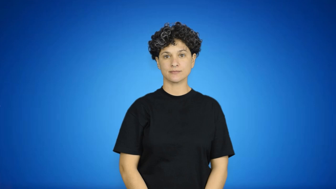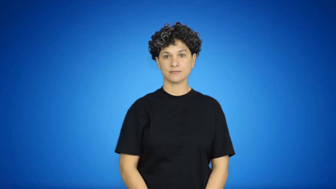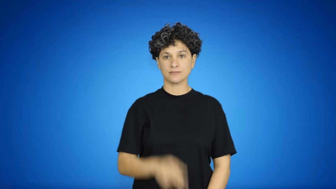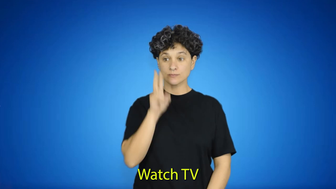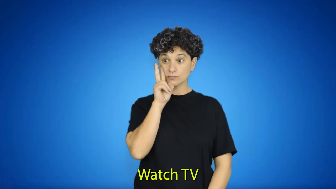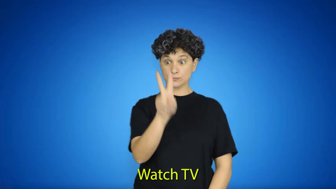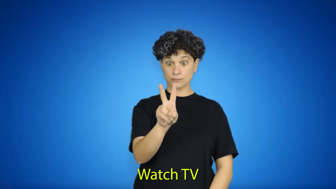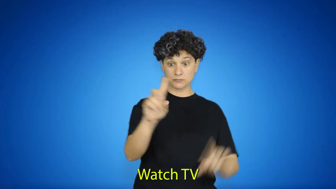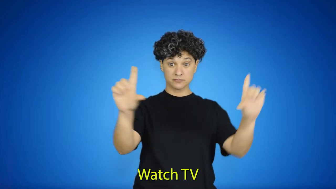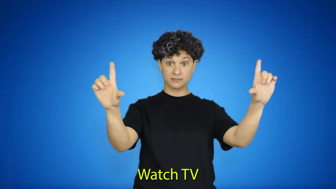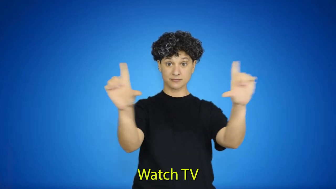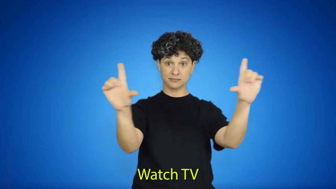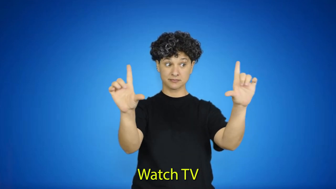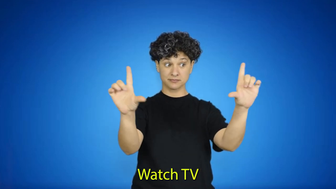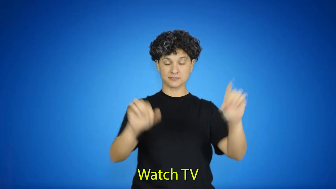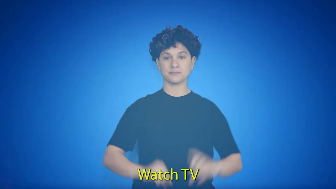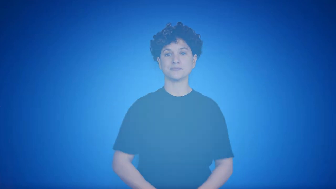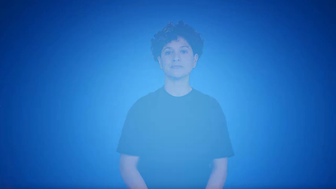Watch TV